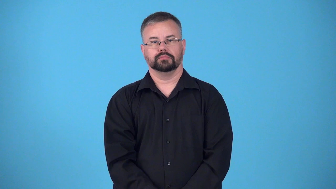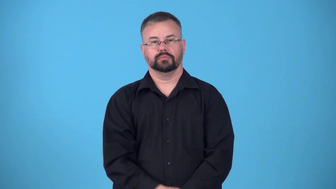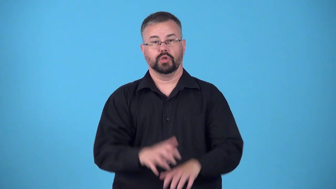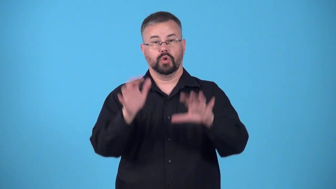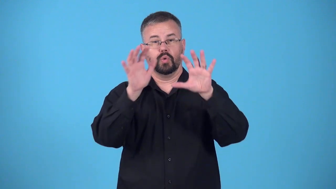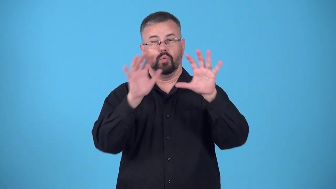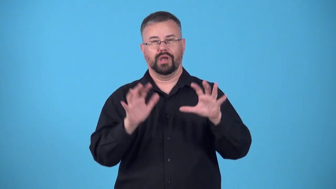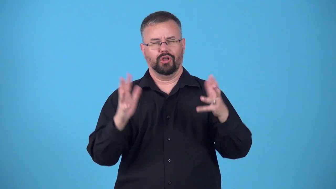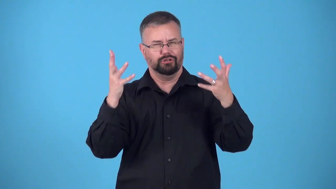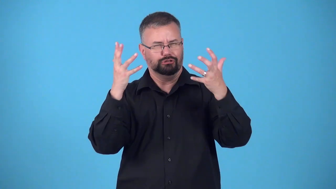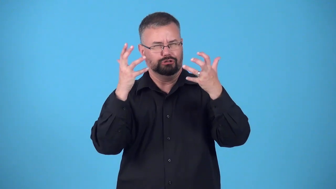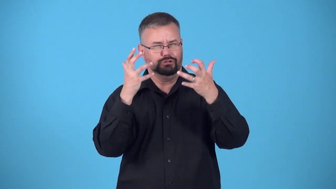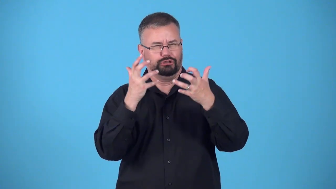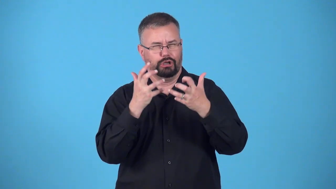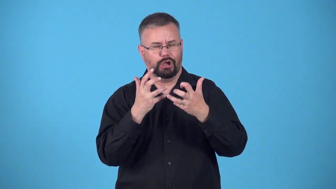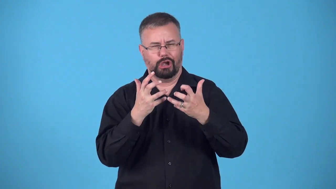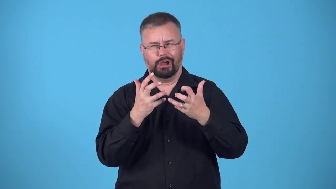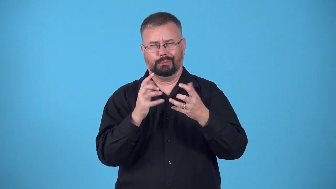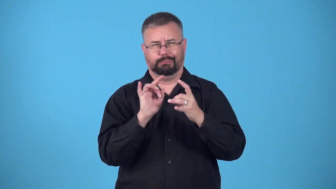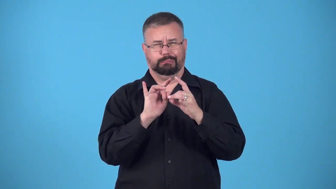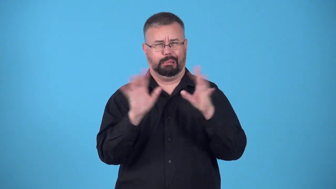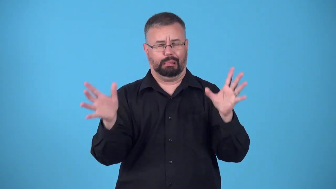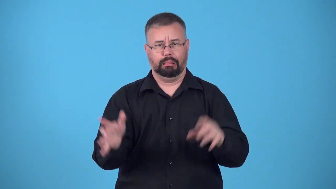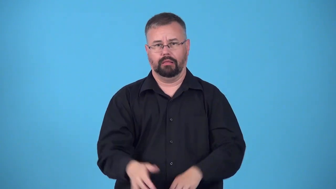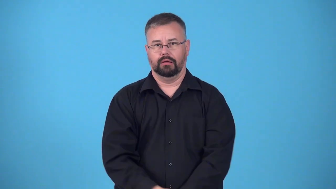dreary